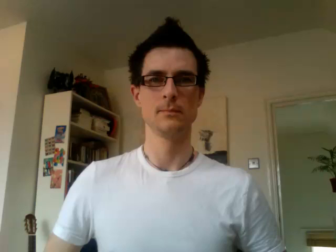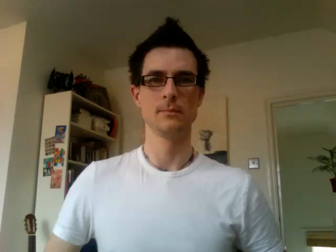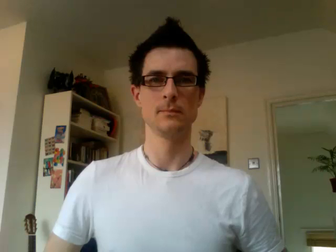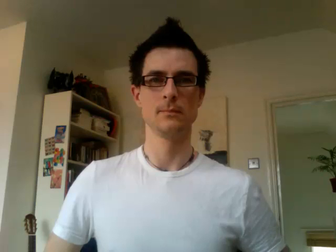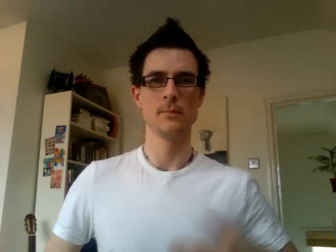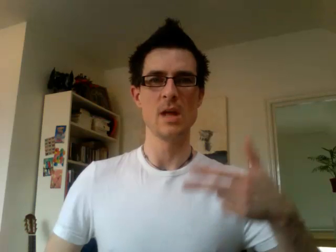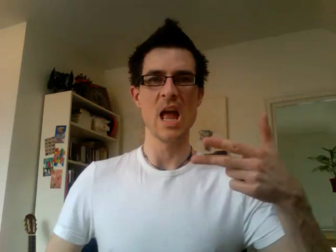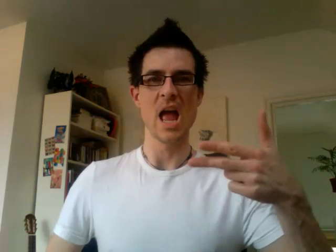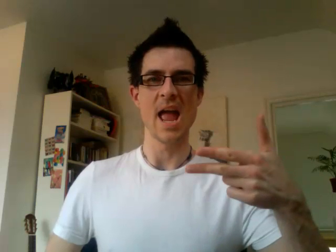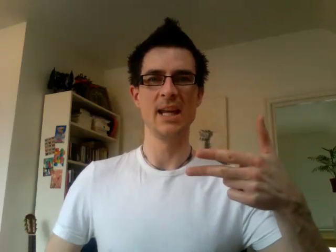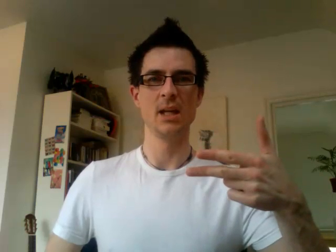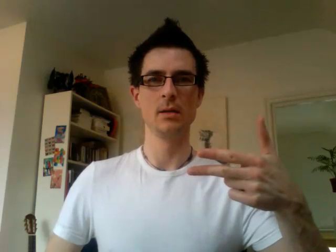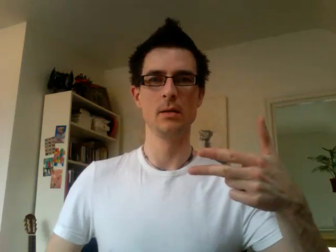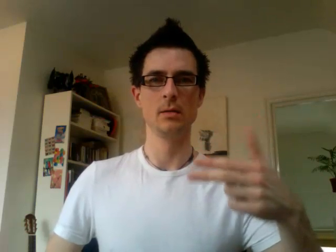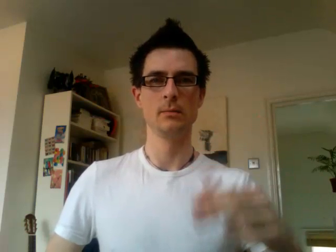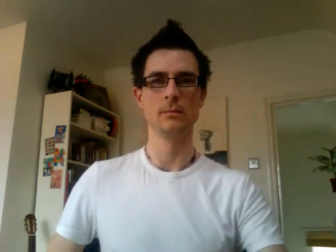8